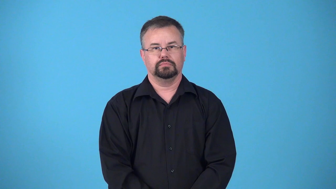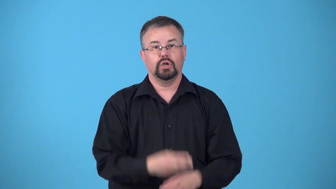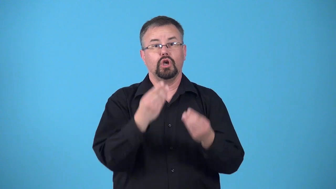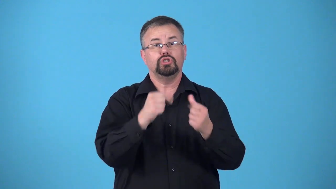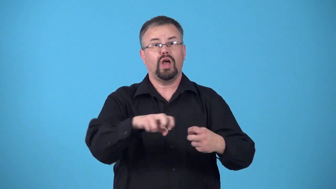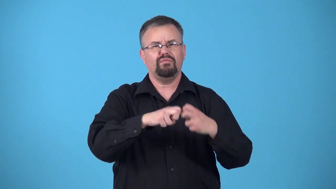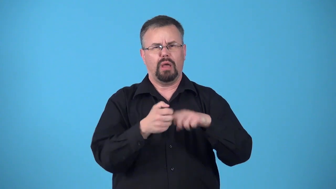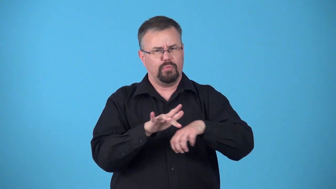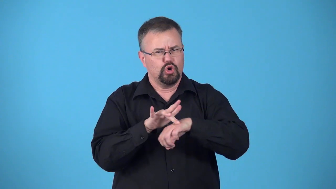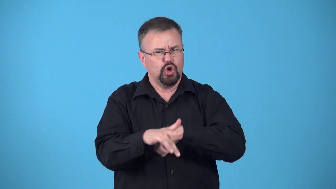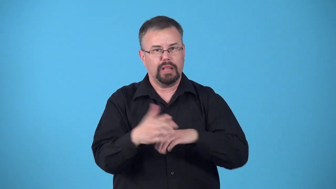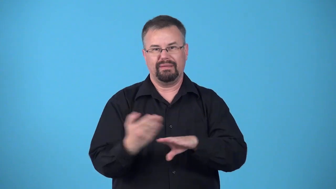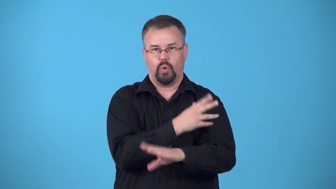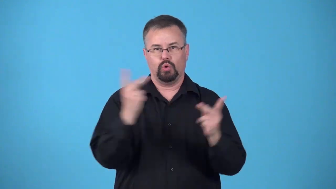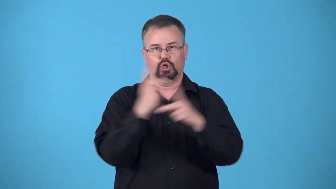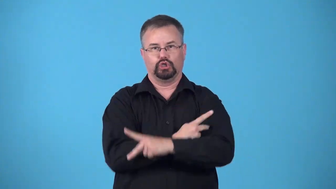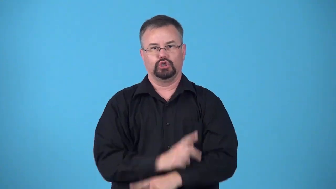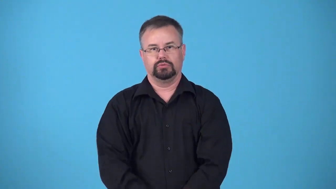nip it in the bud